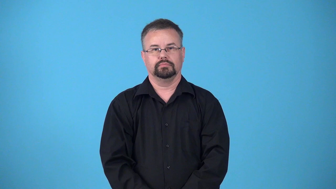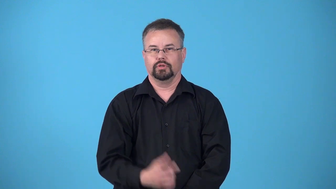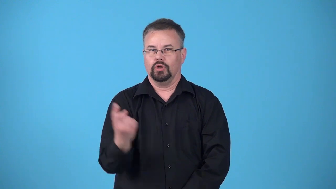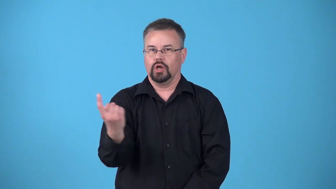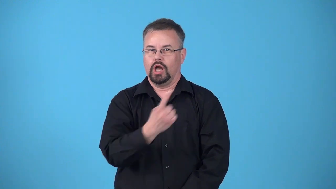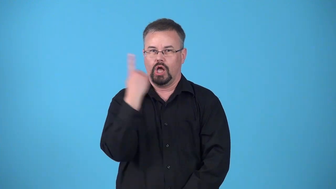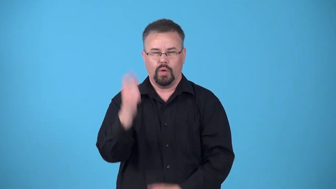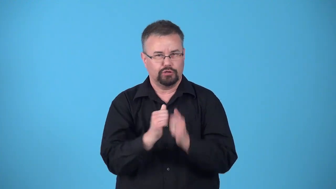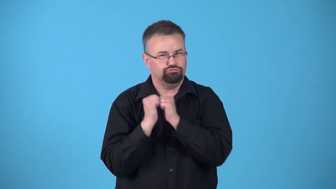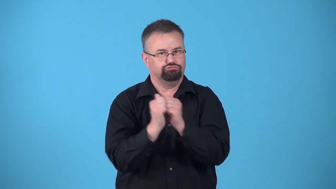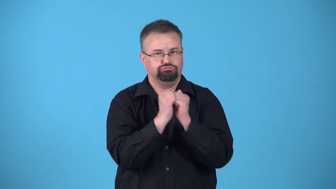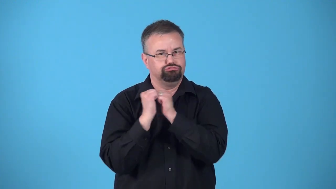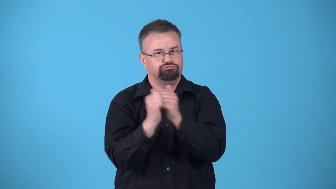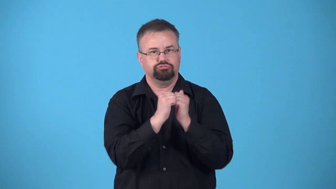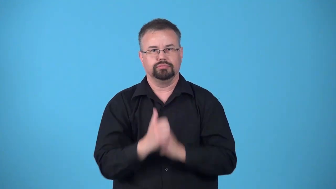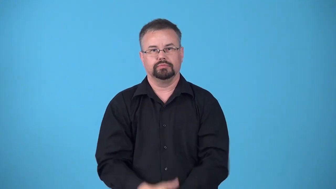joined at the hip